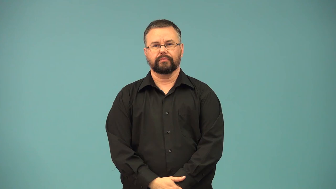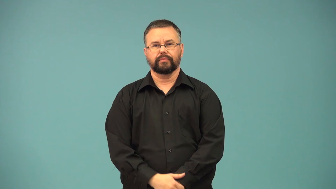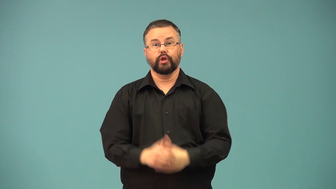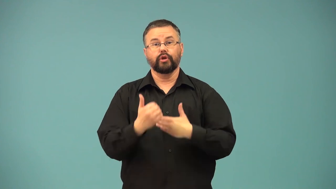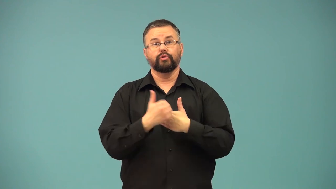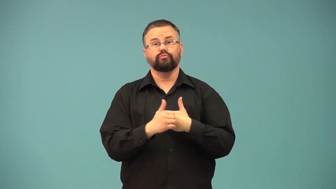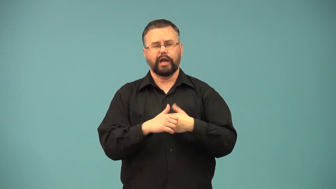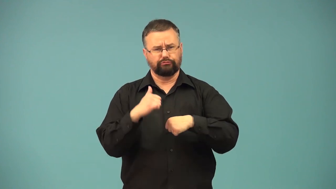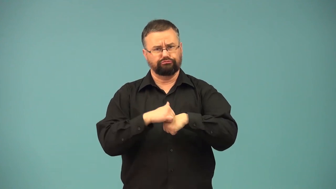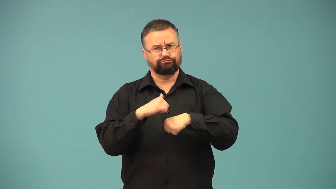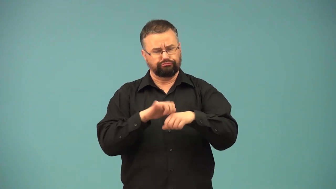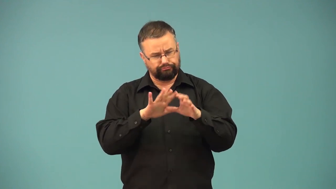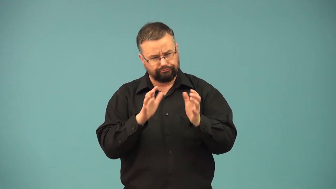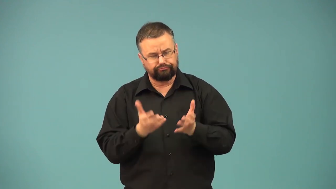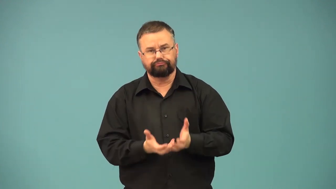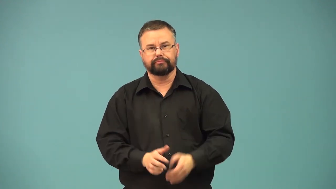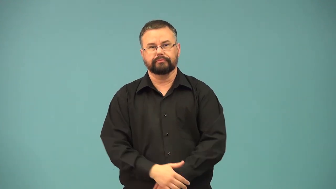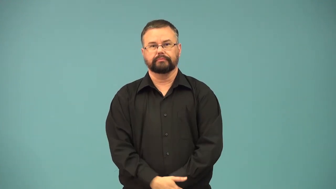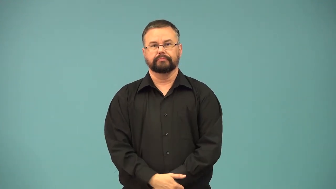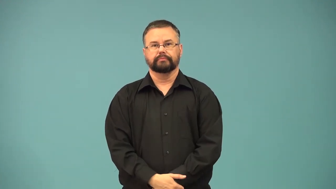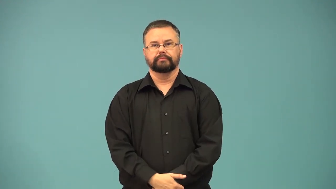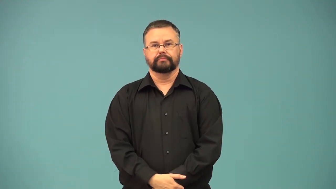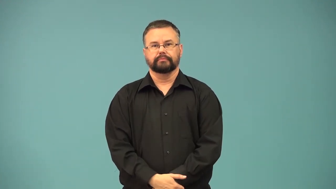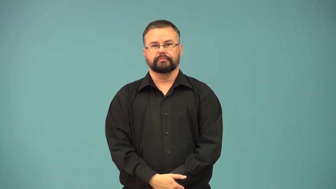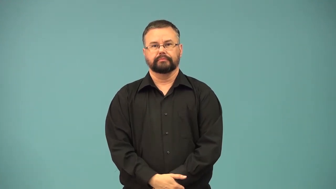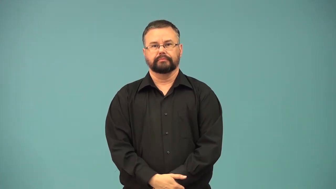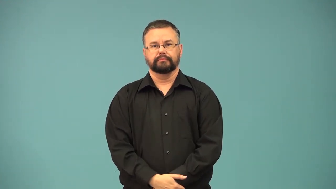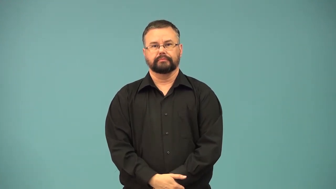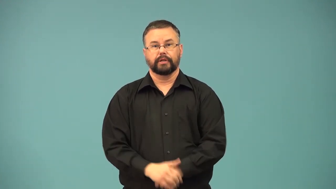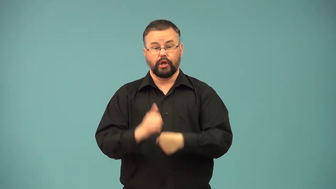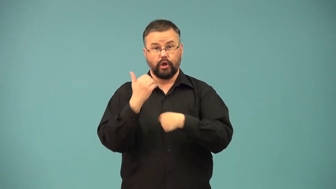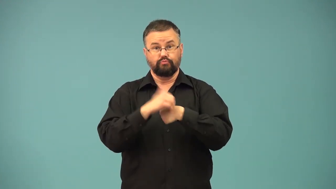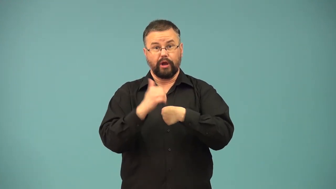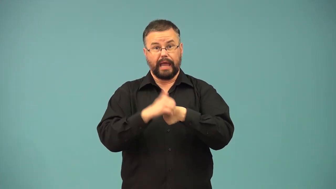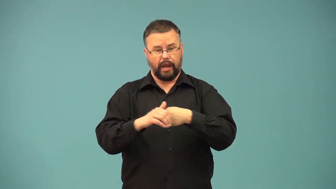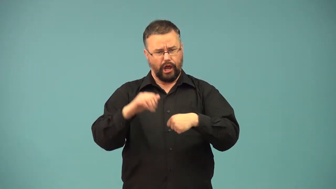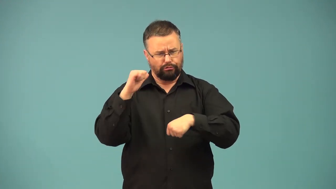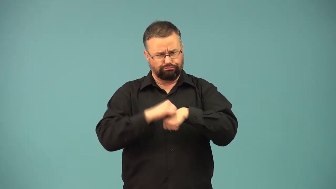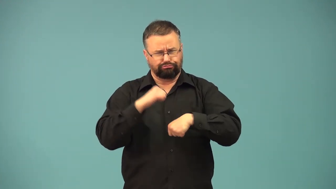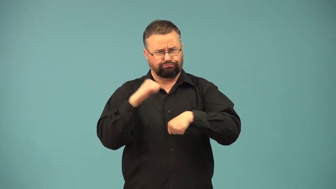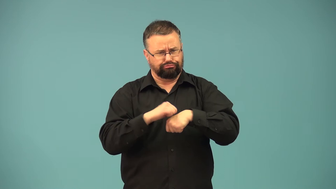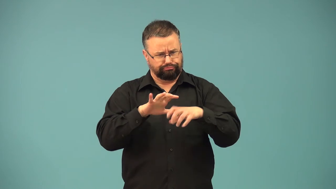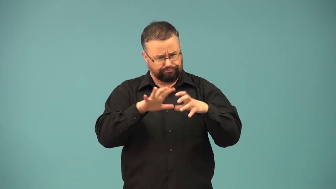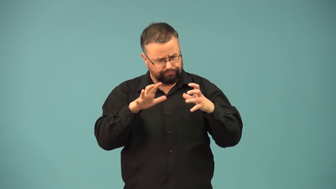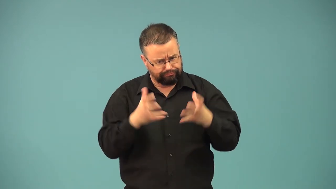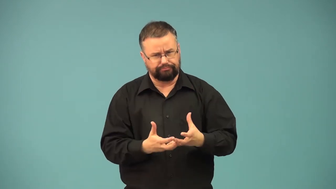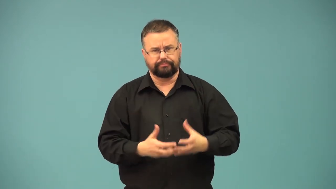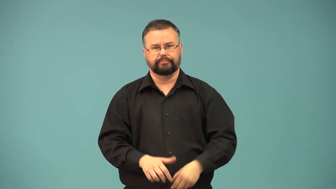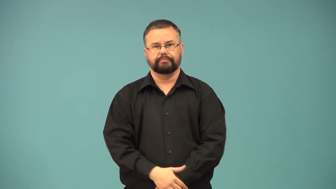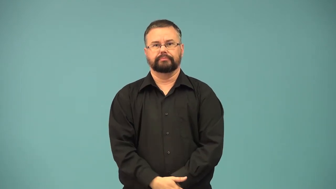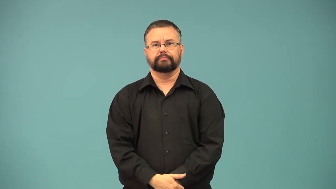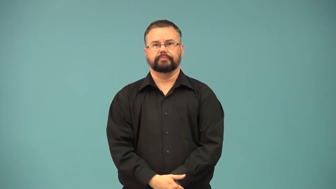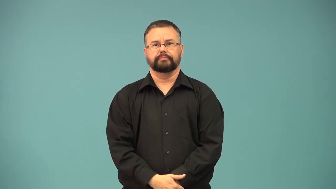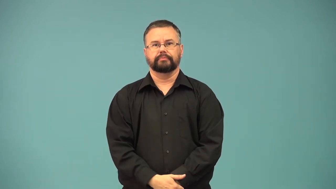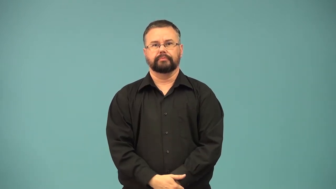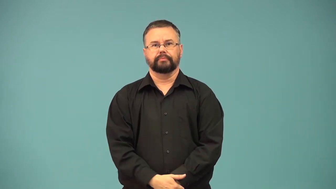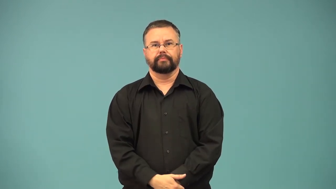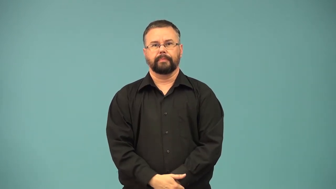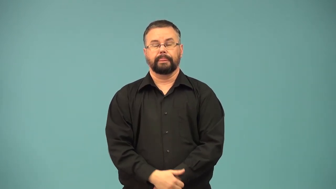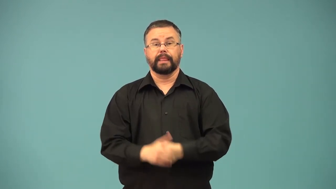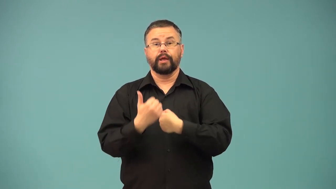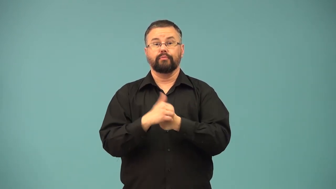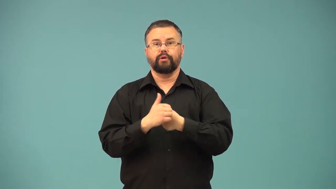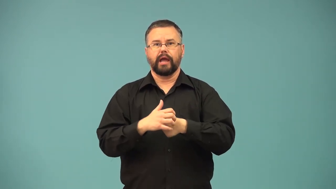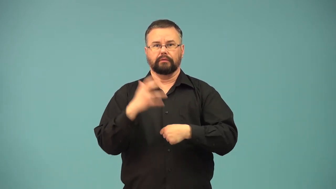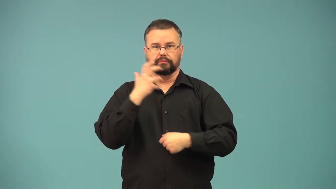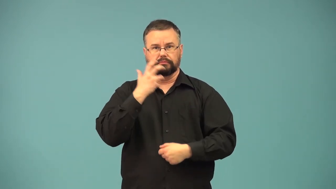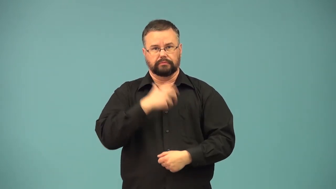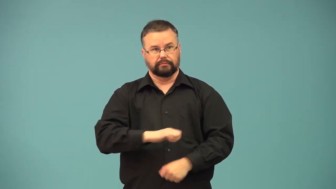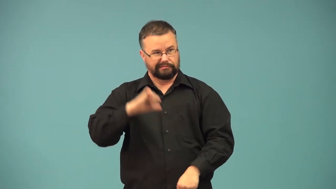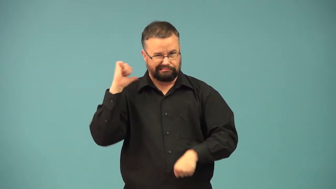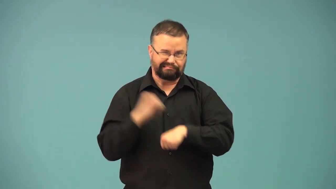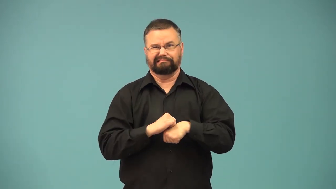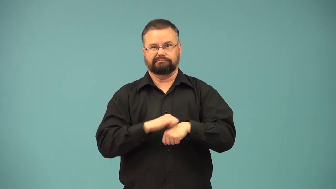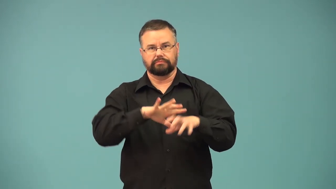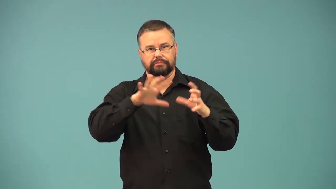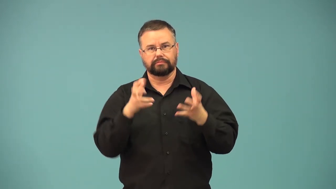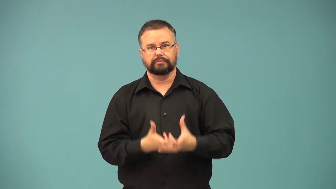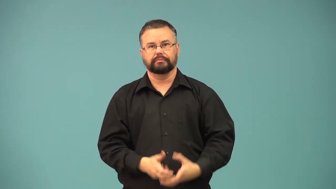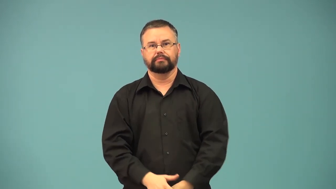crusty,crustier,crustiest